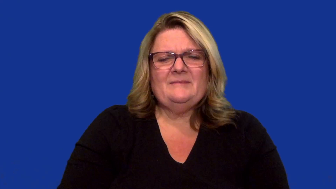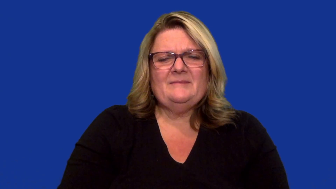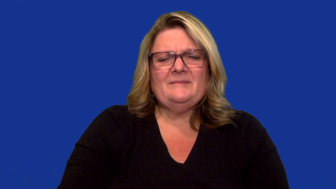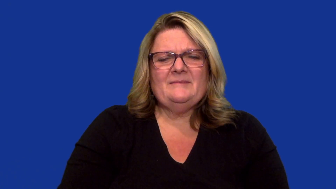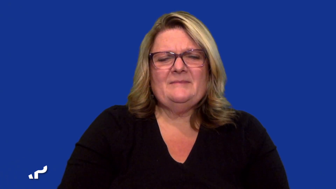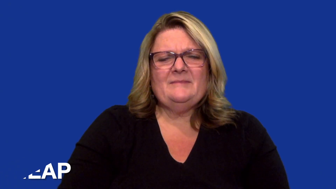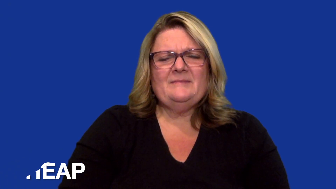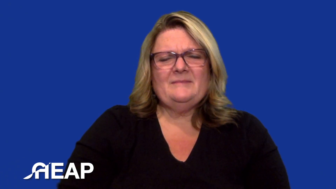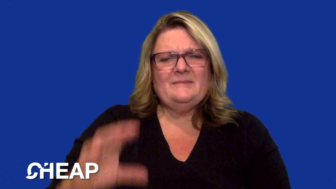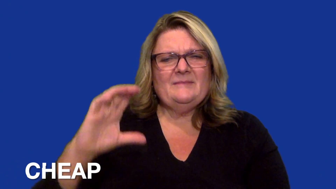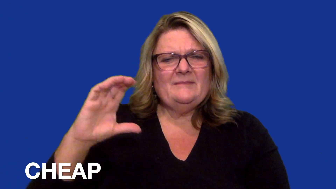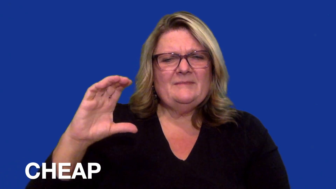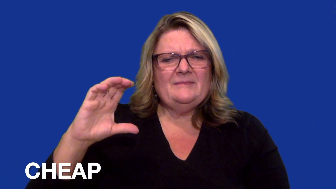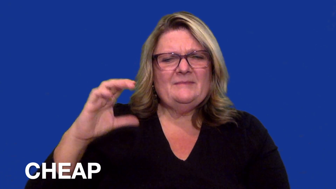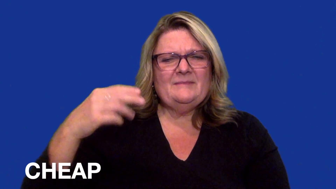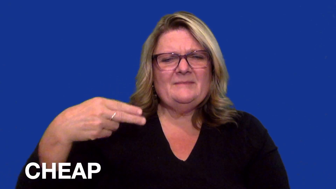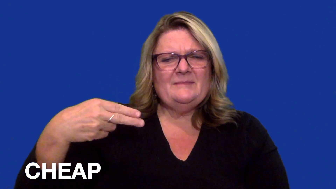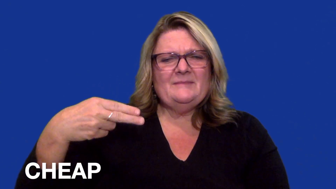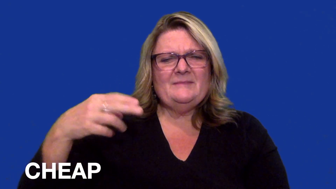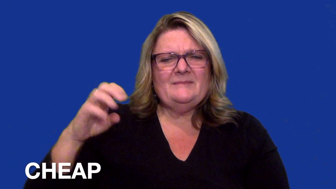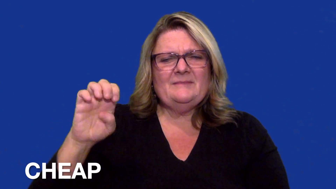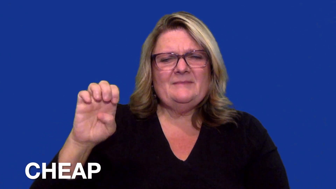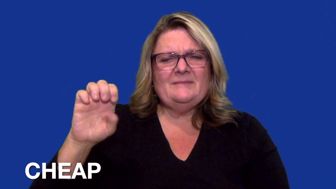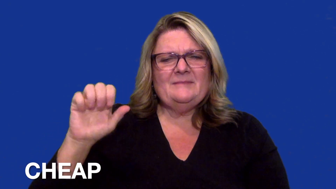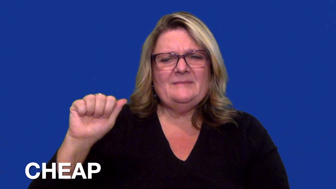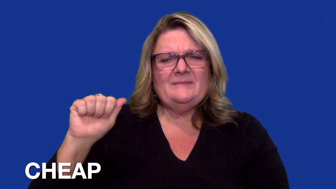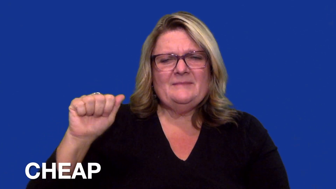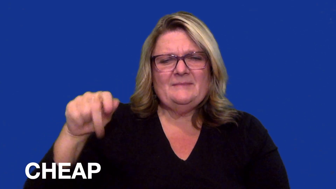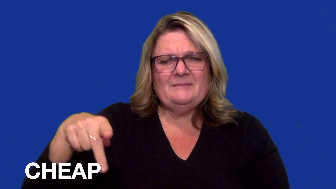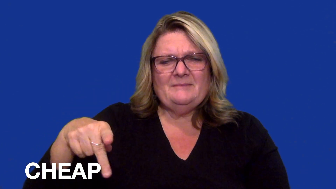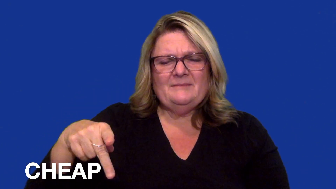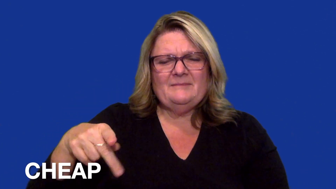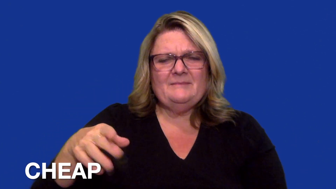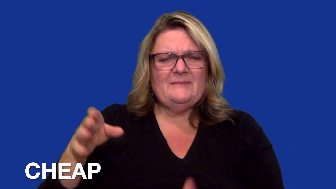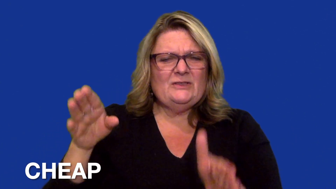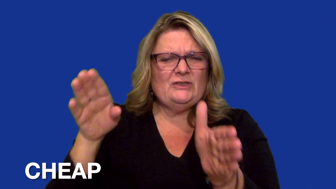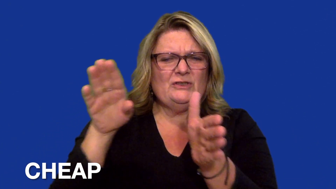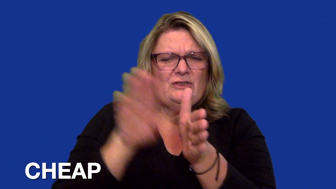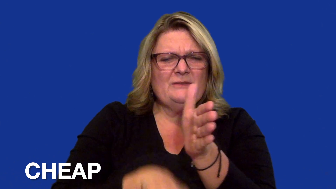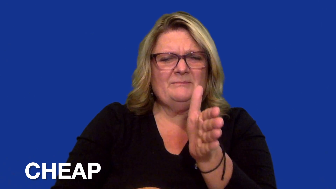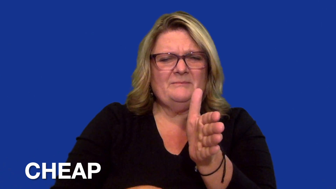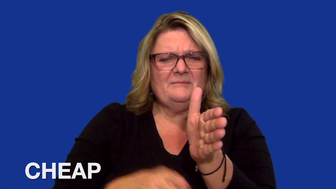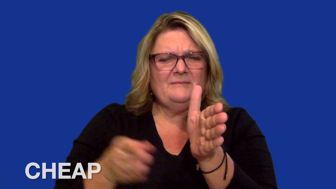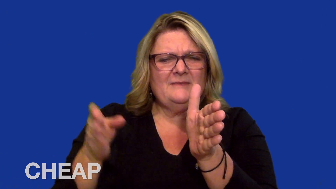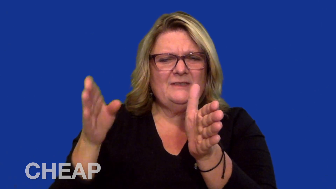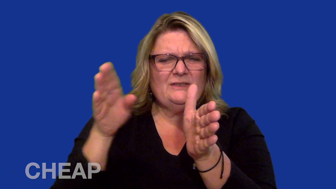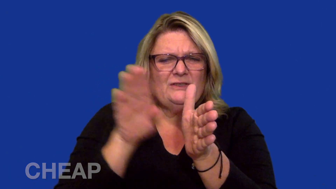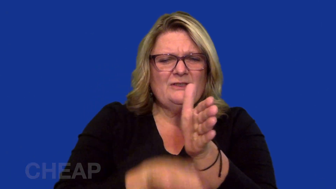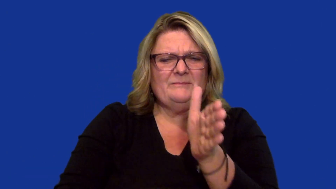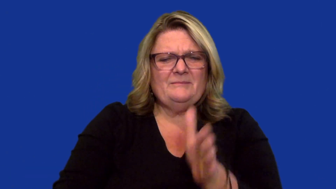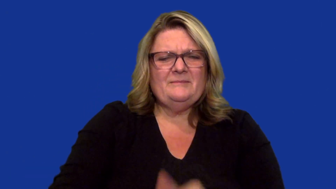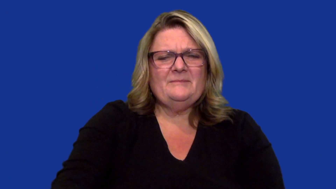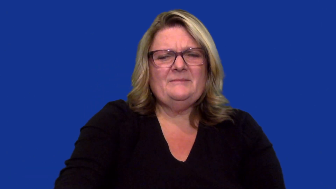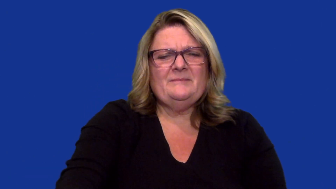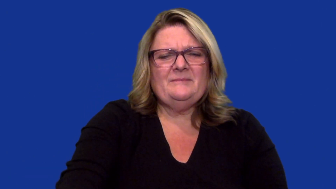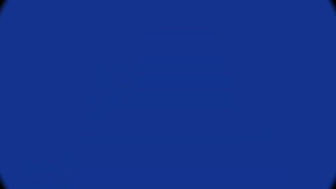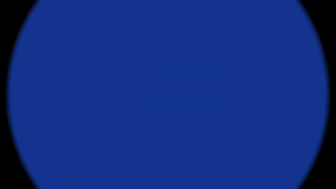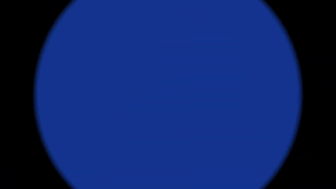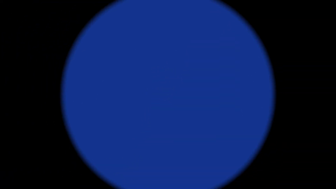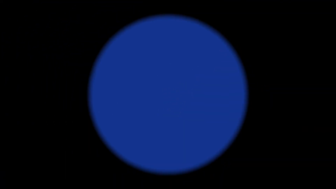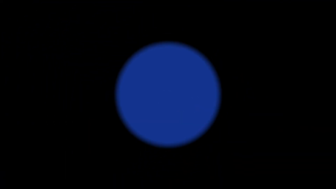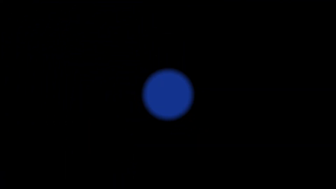CHEAP